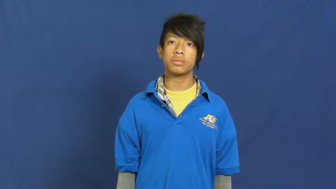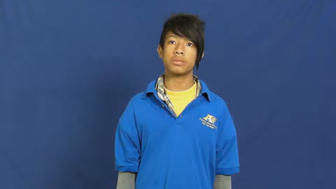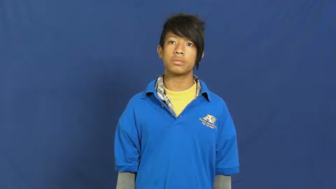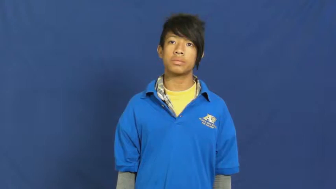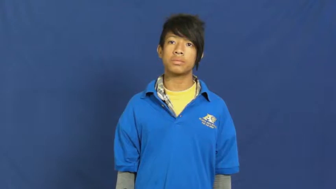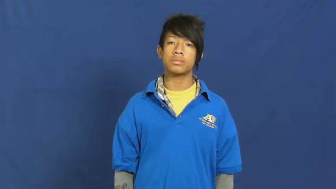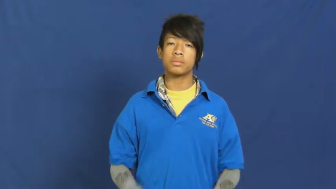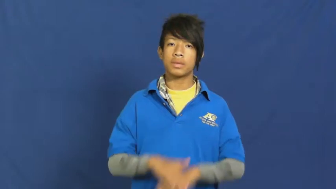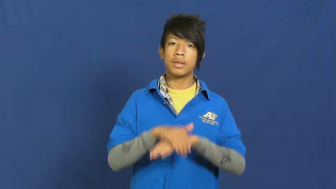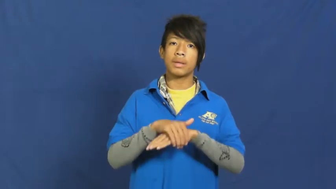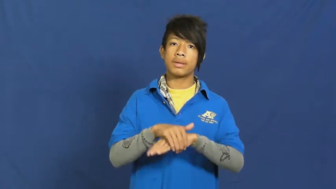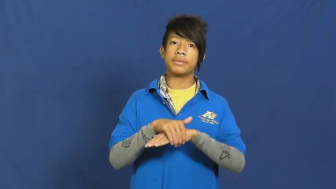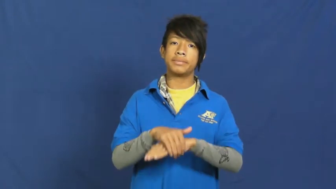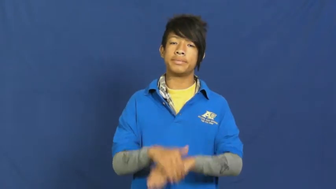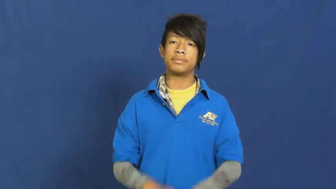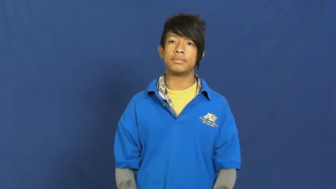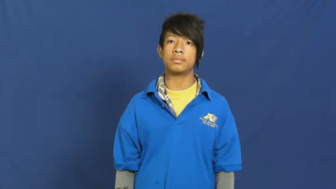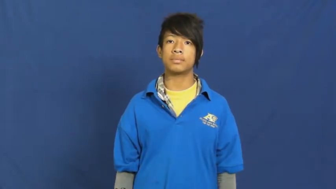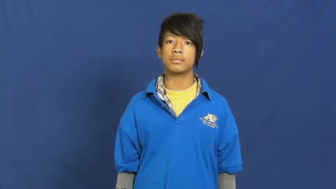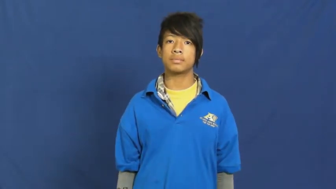england,great britain,britain,united kingdom,uk